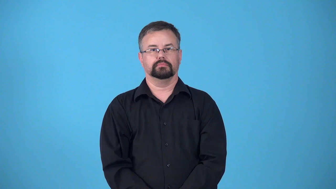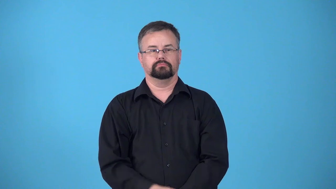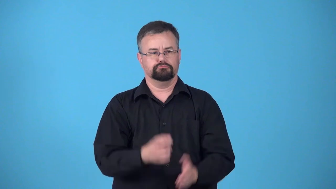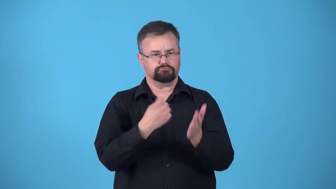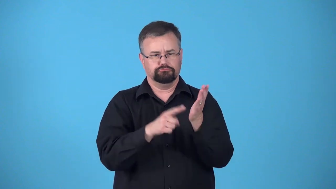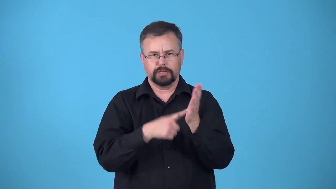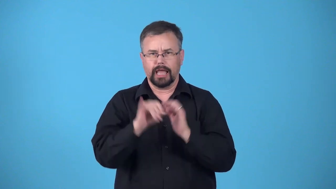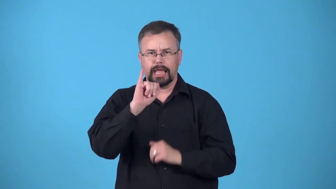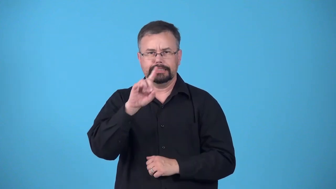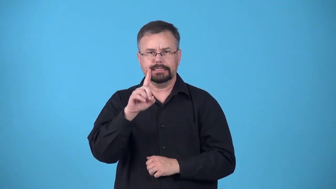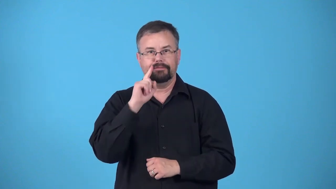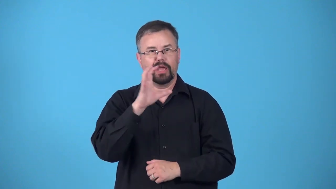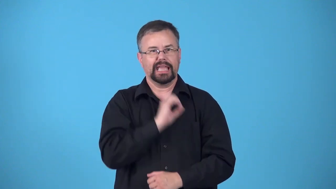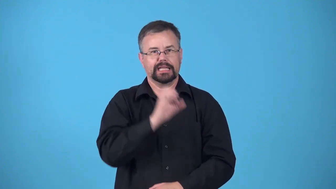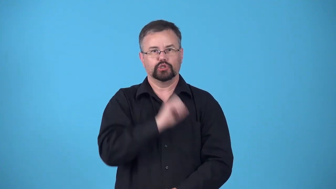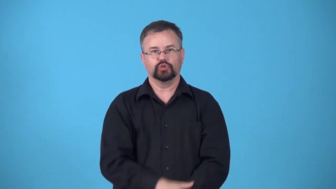card